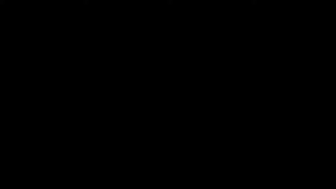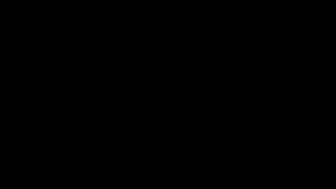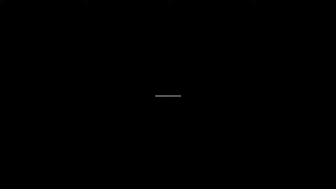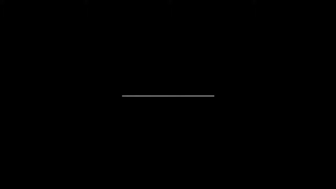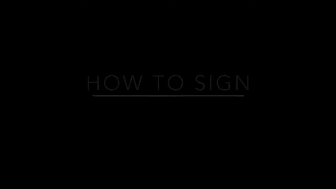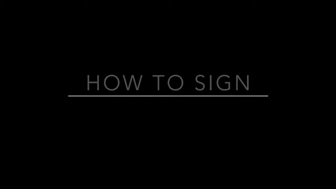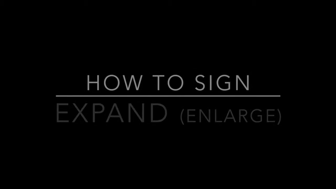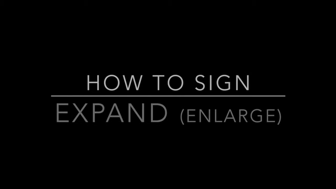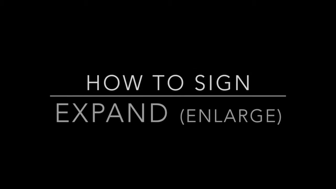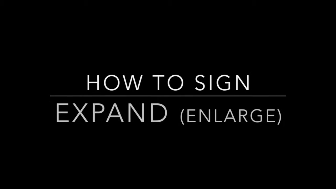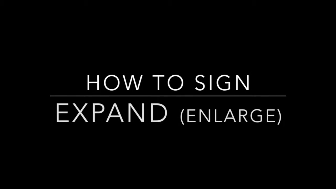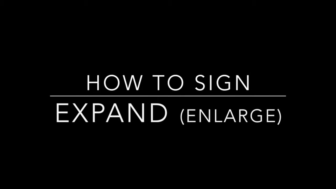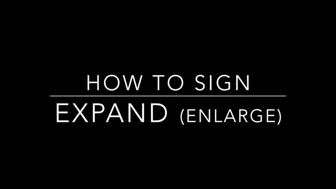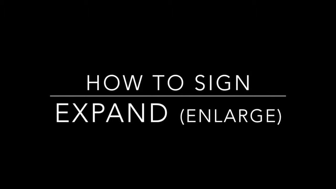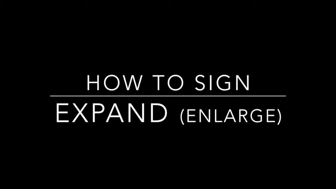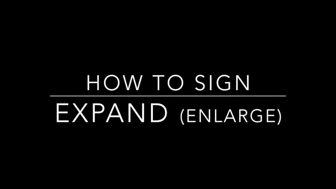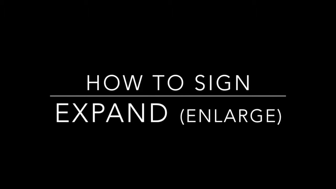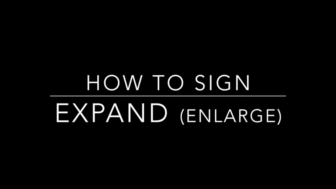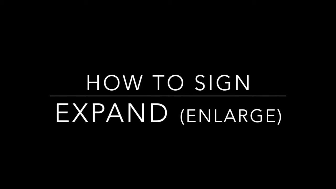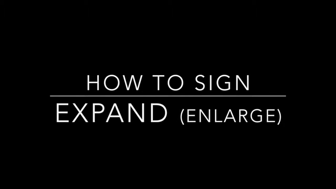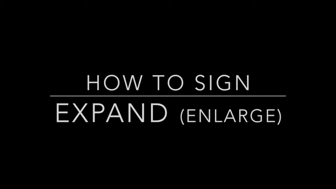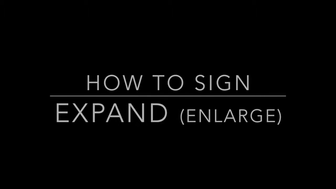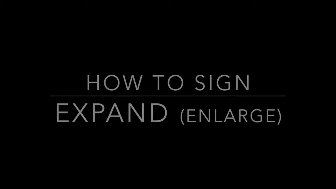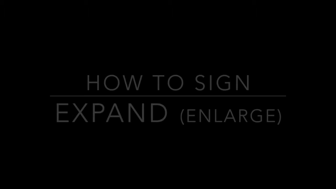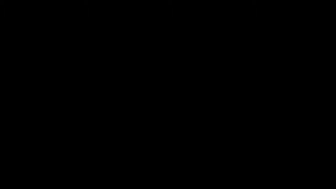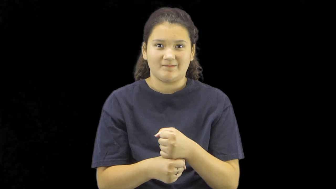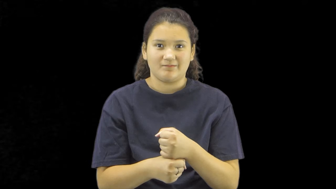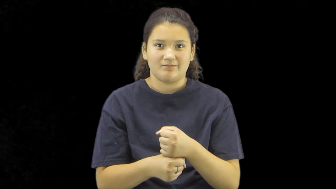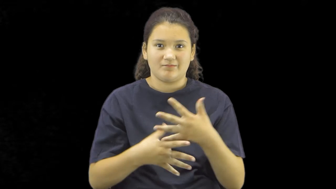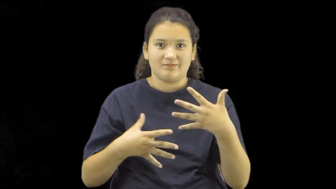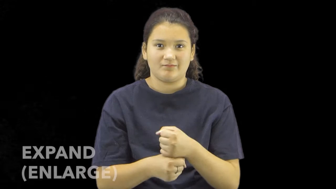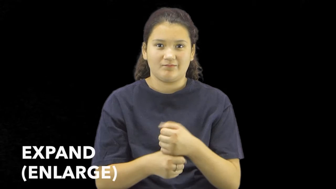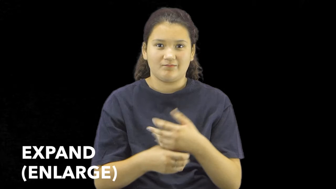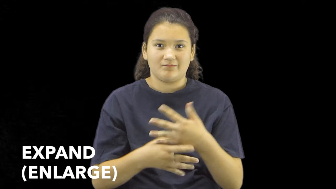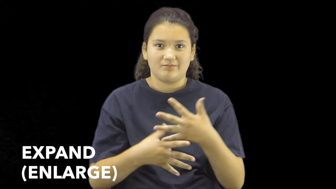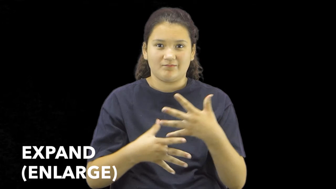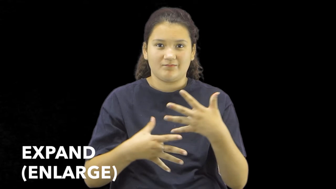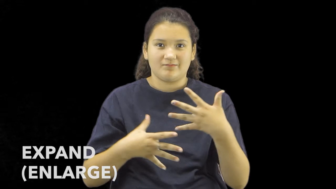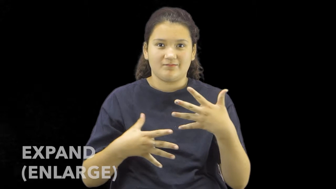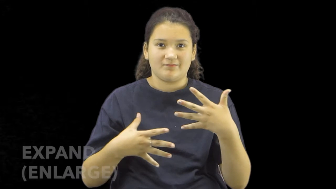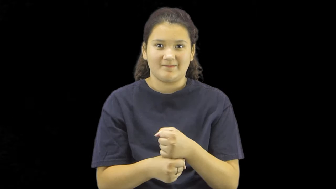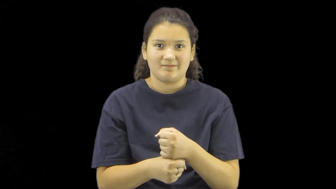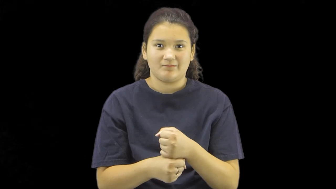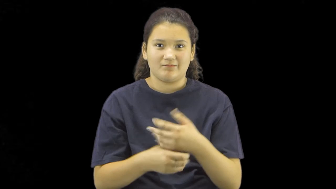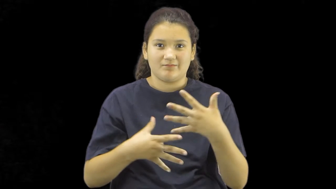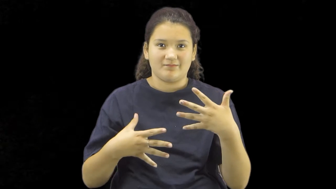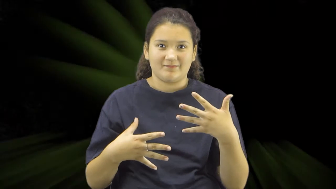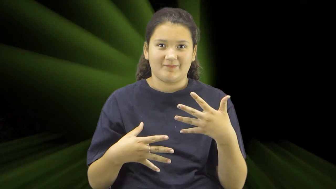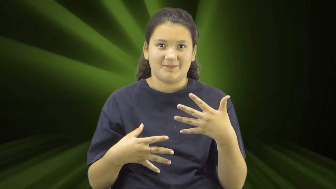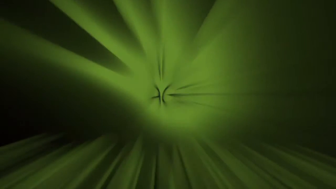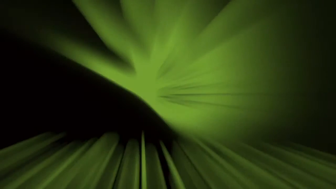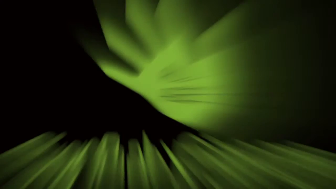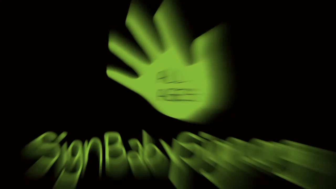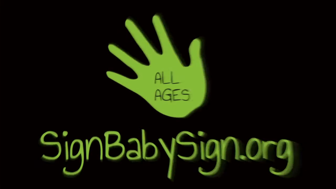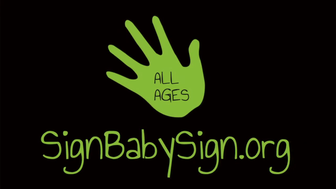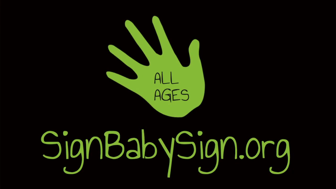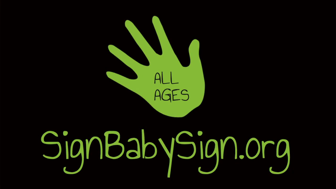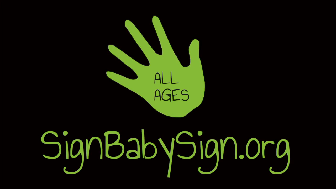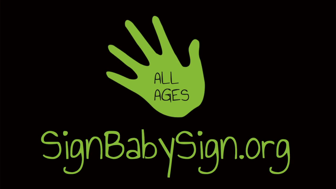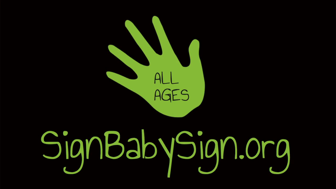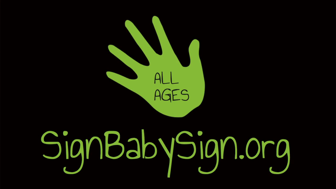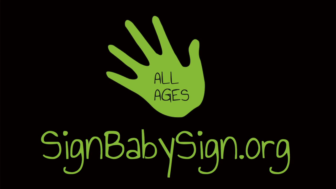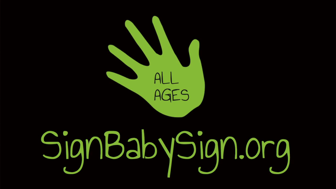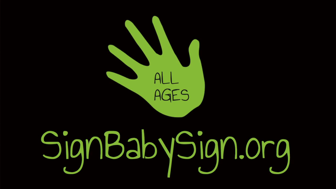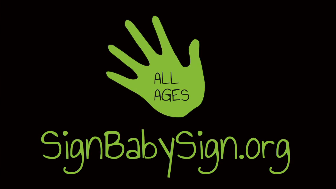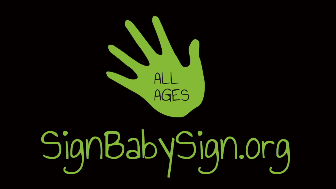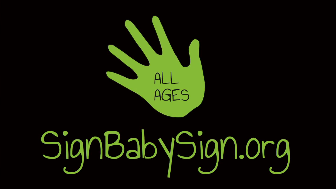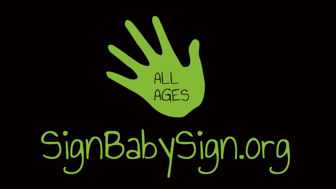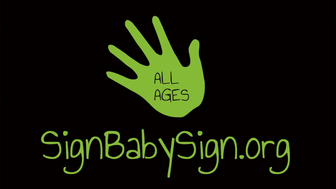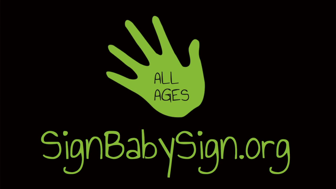Expand